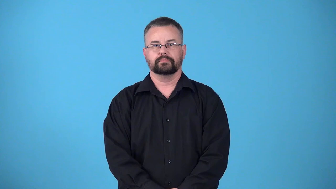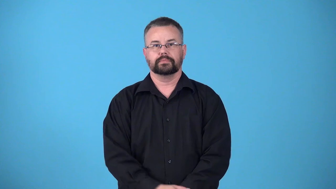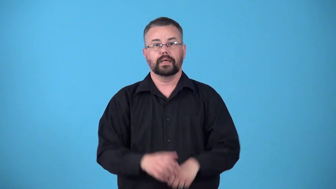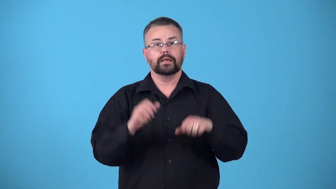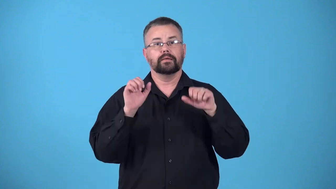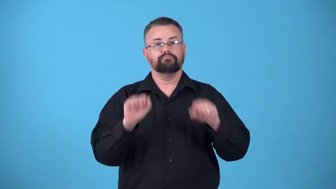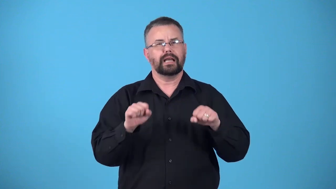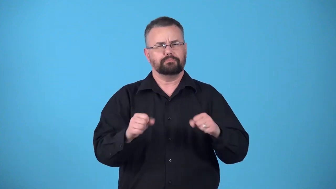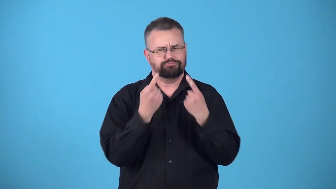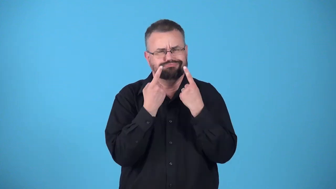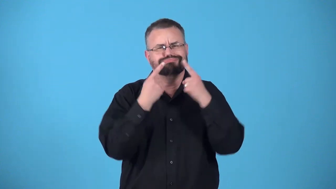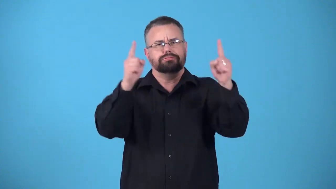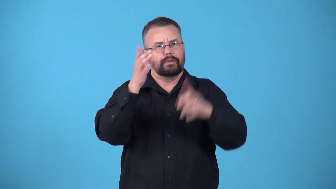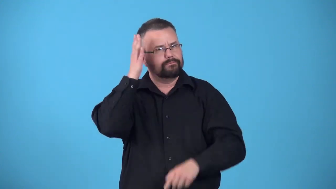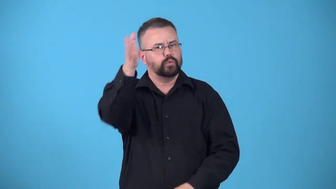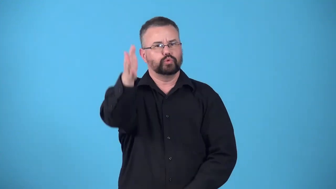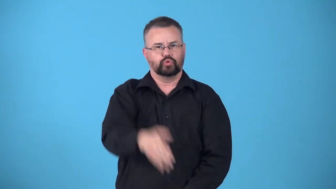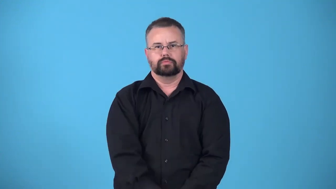bright future